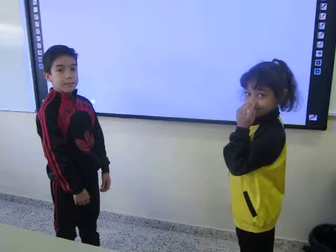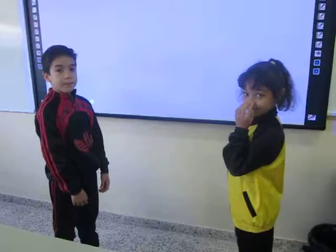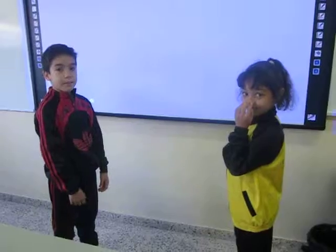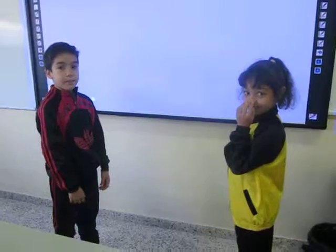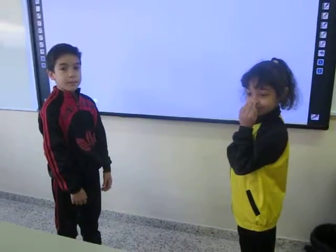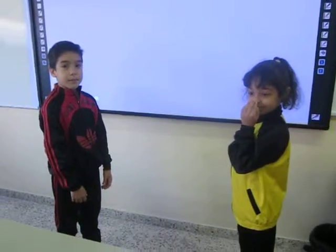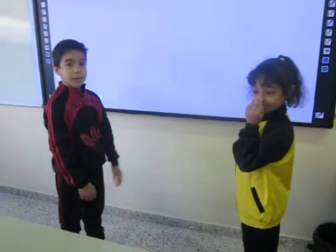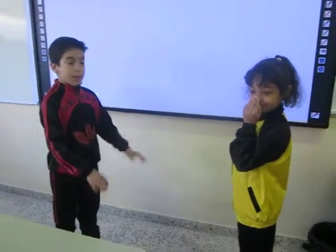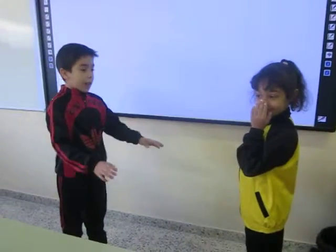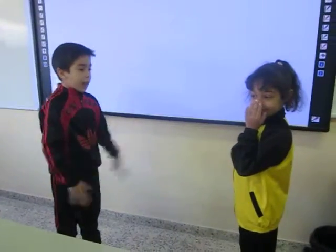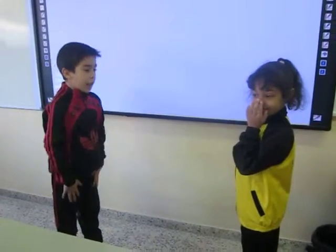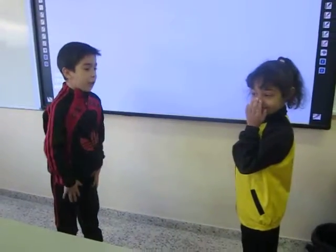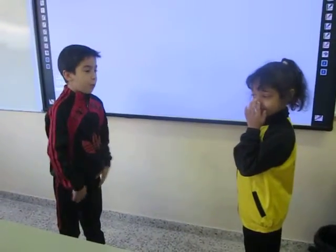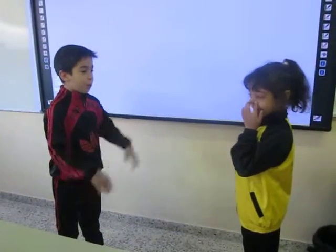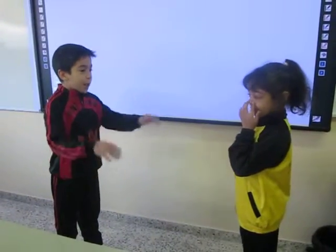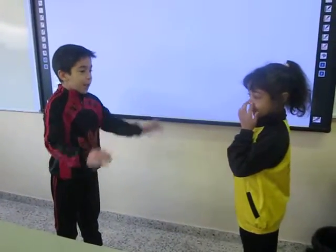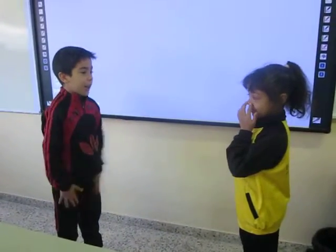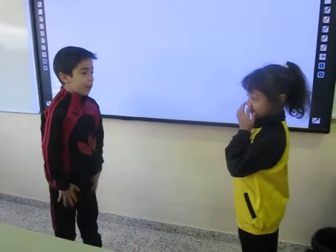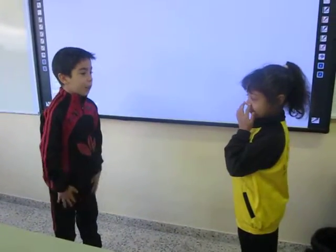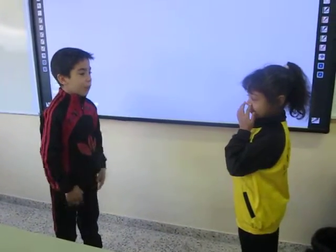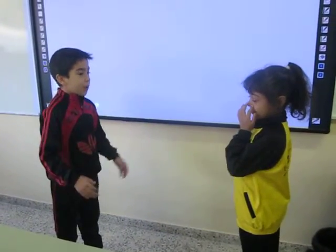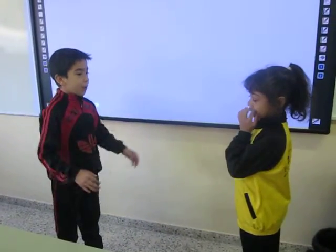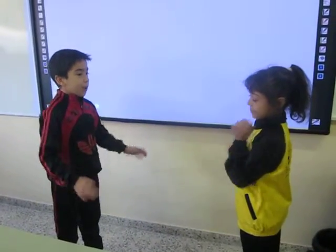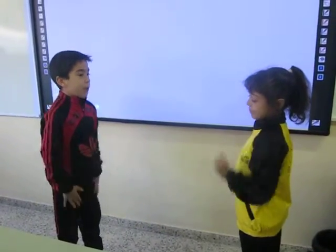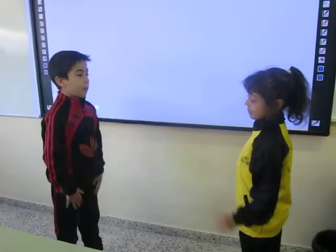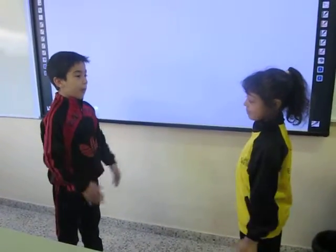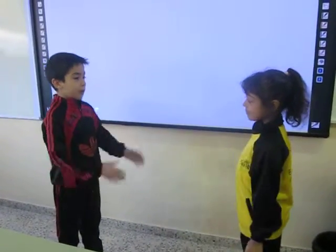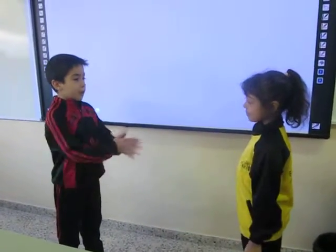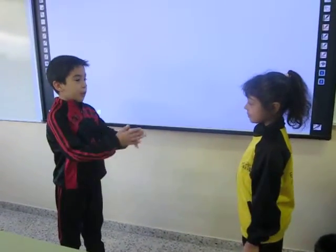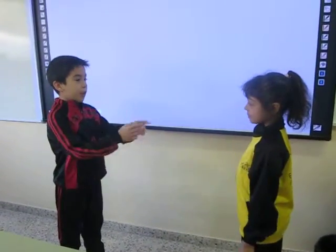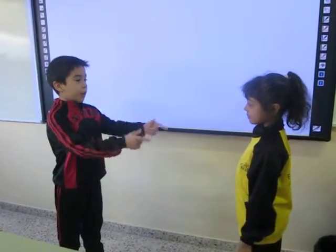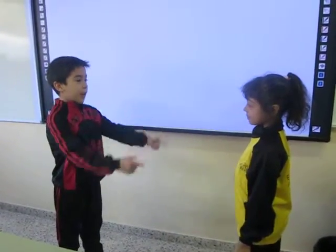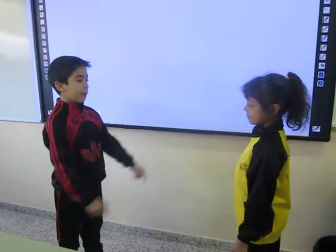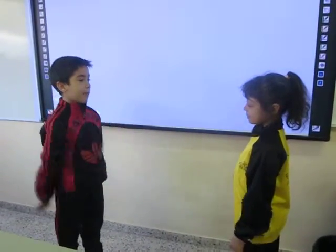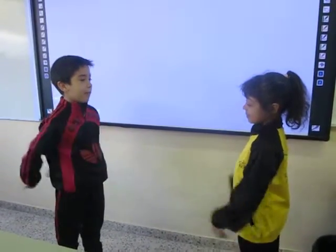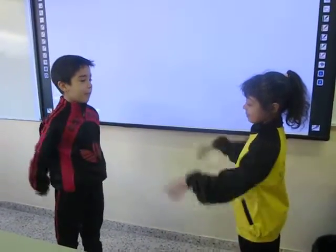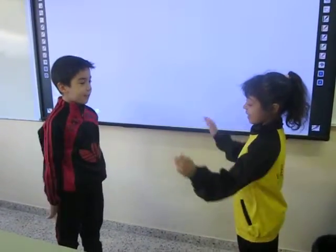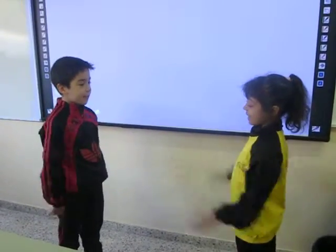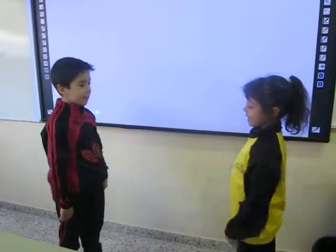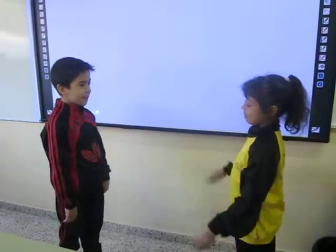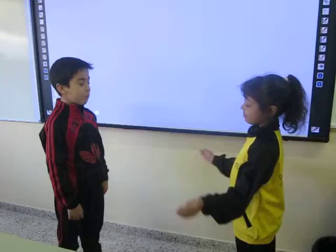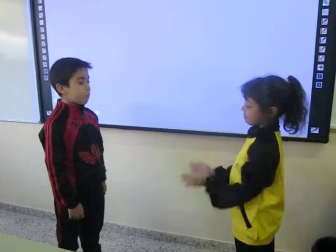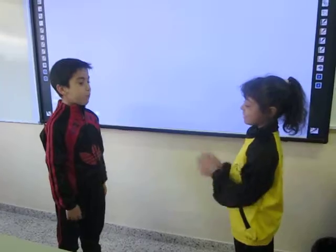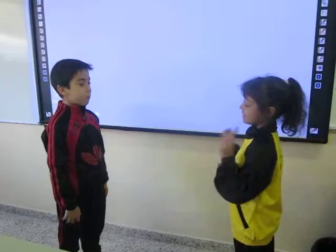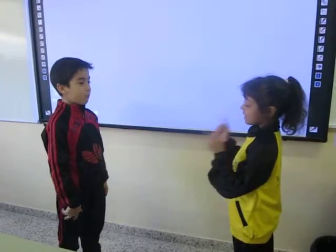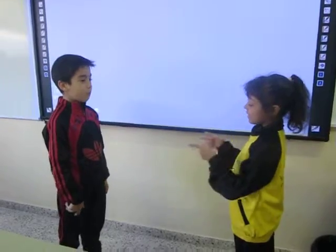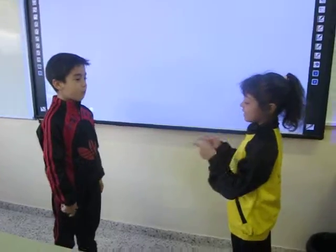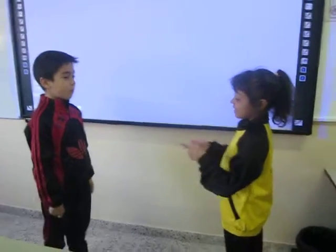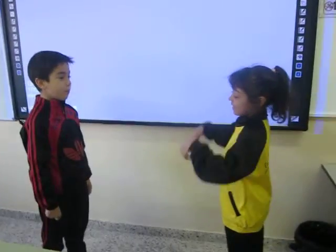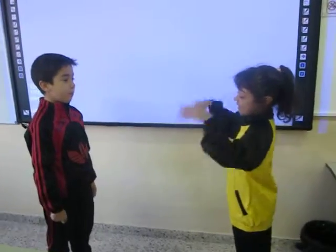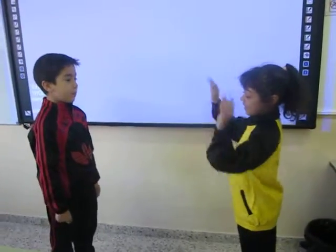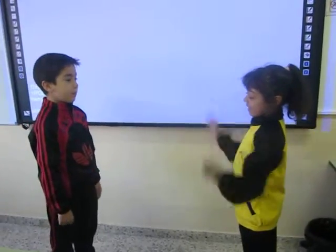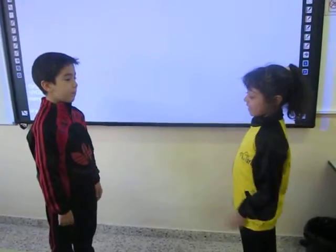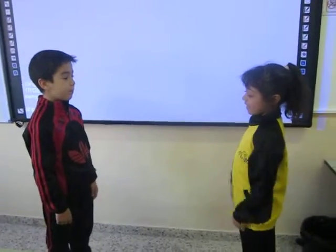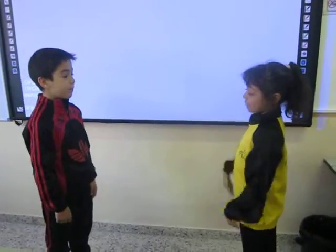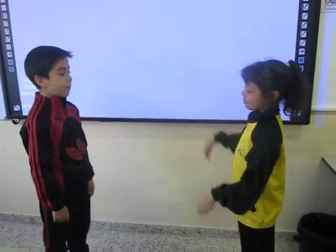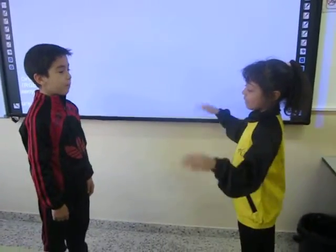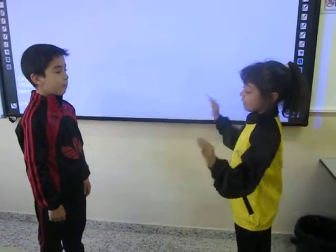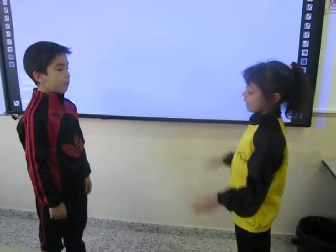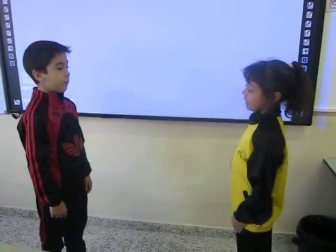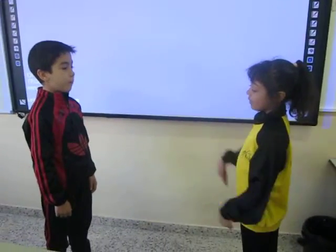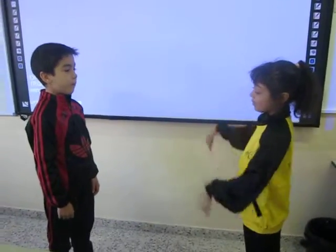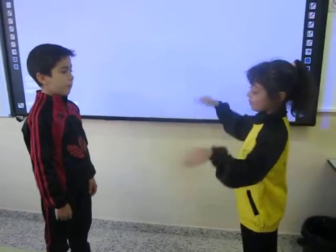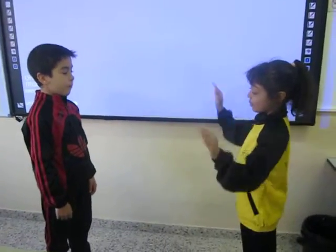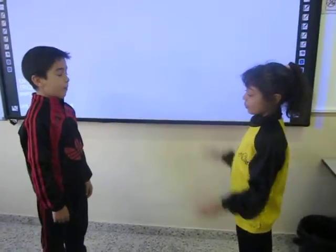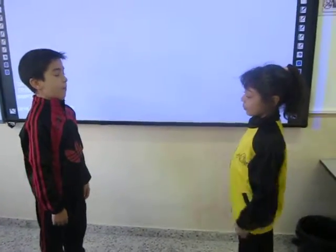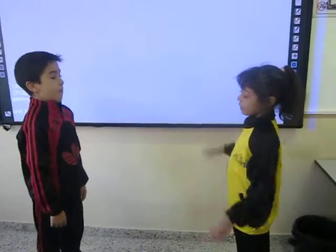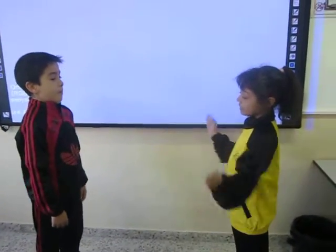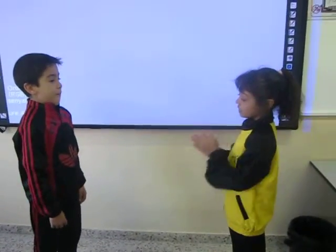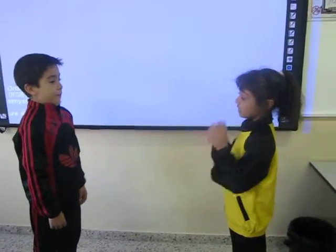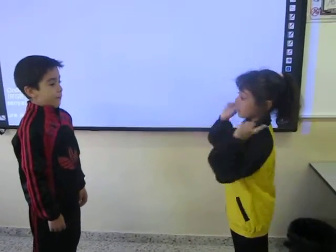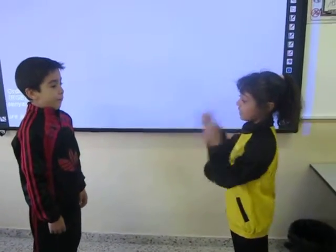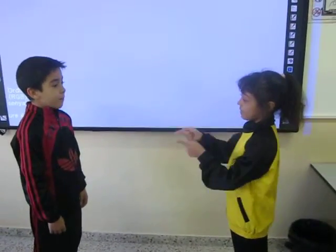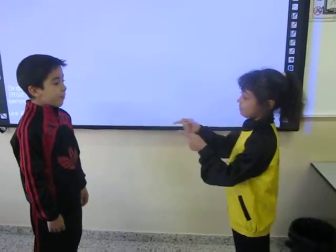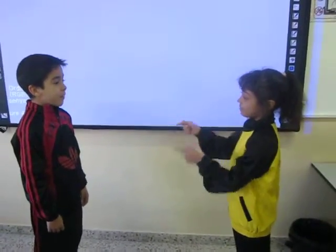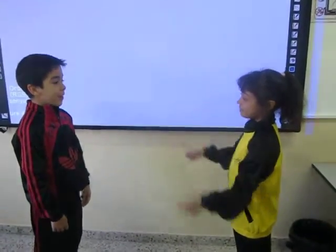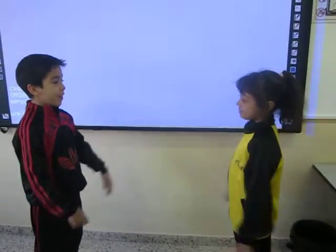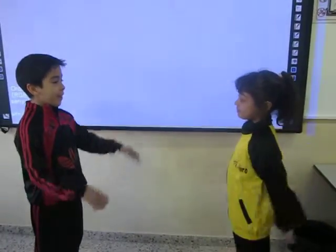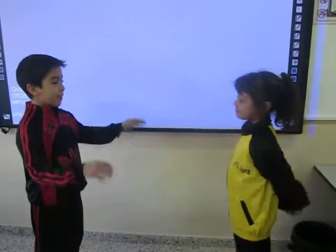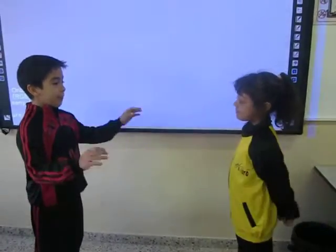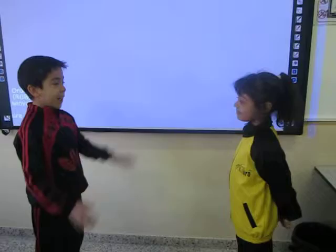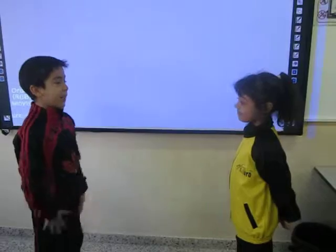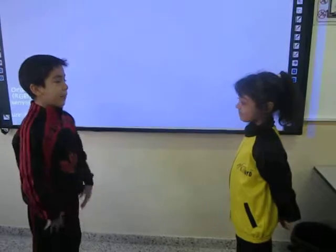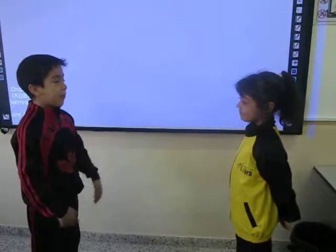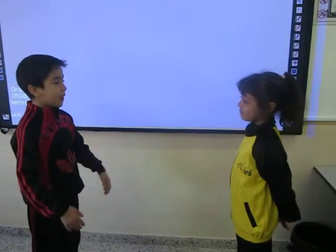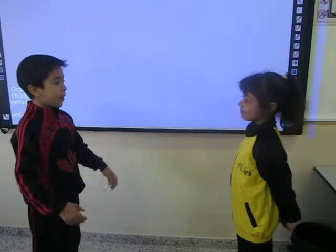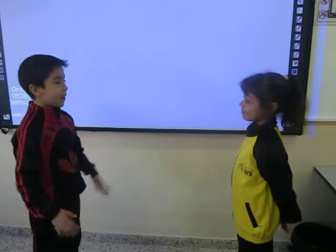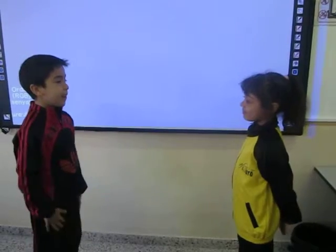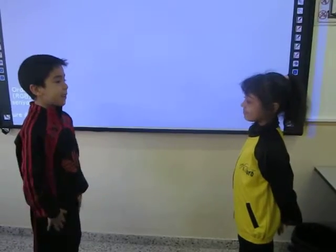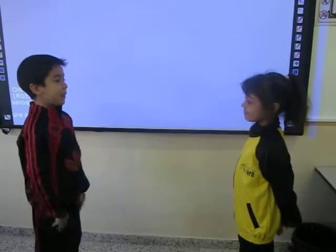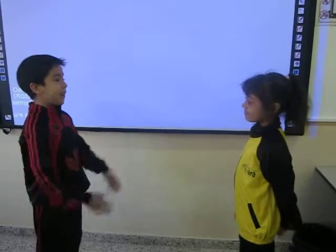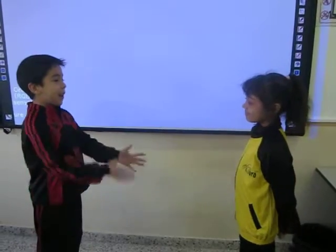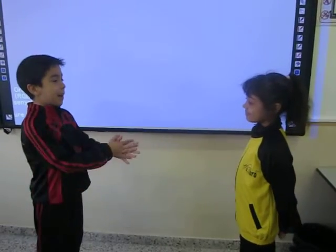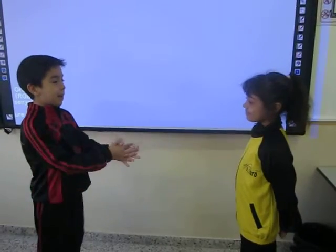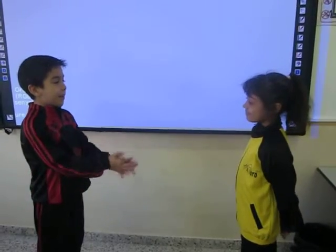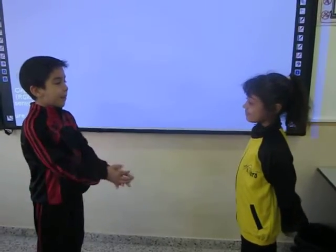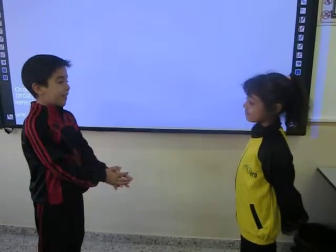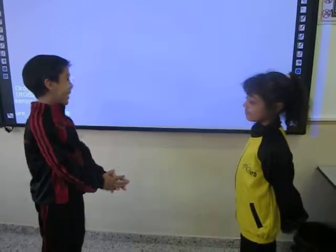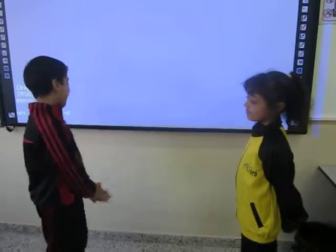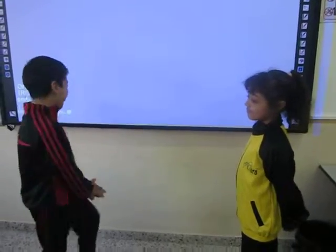Hello!